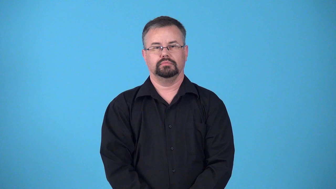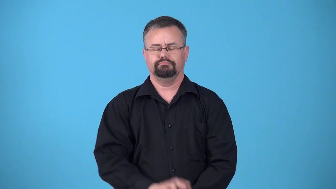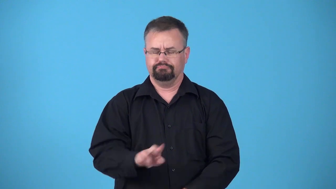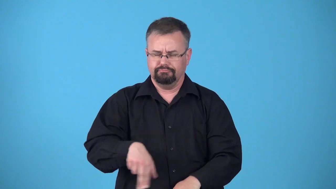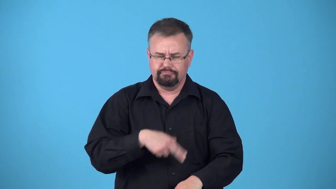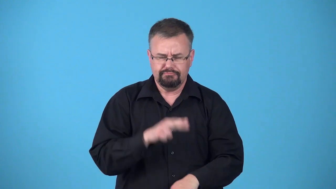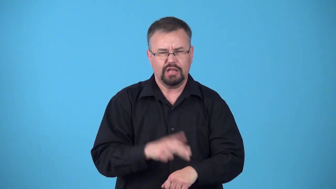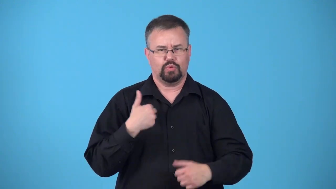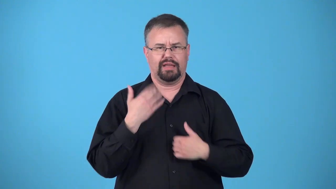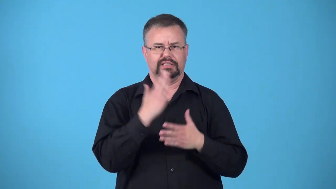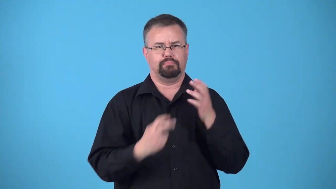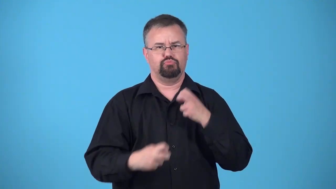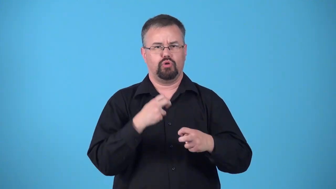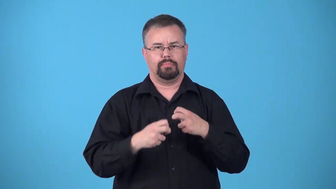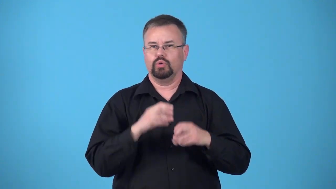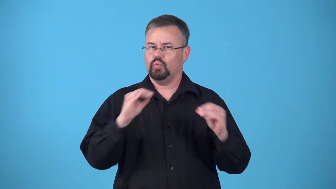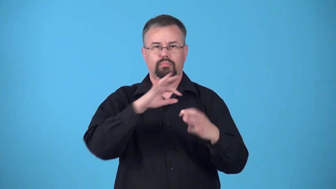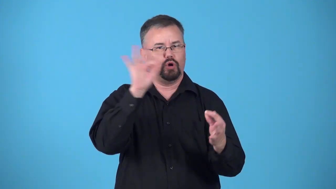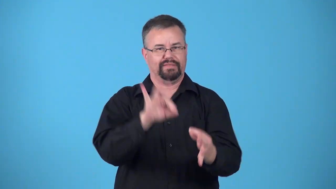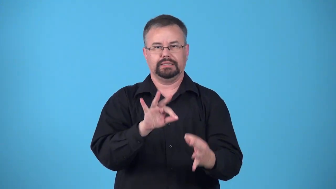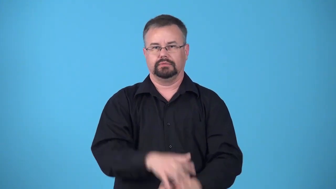nature of the beast